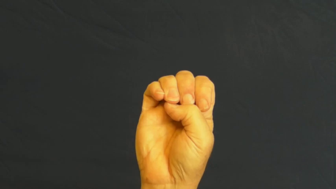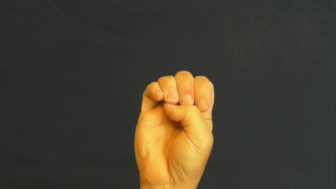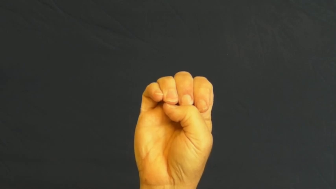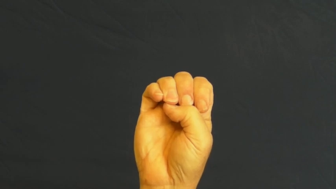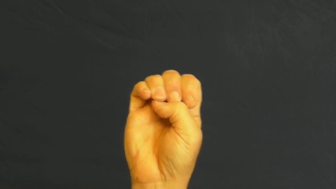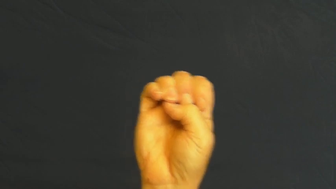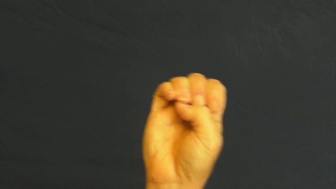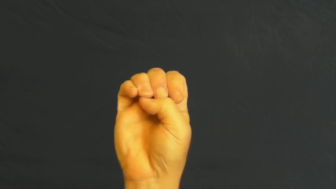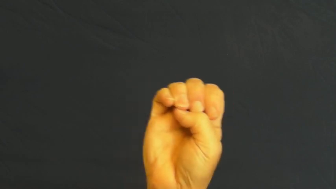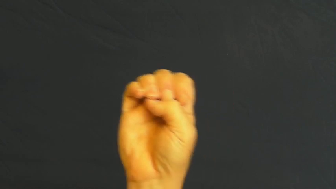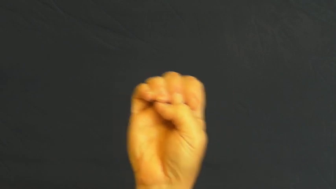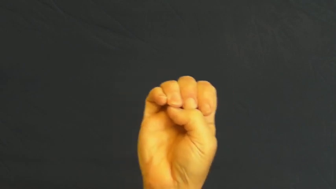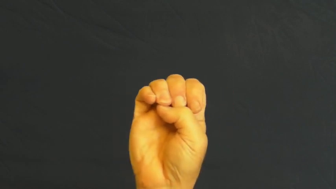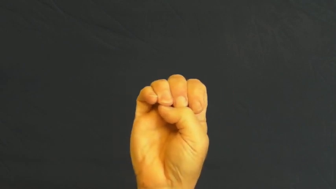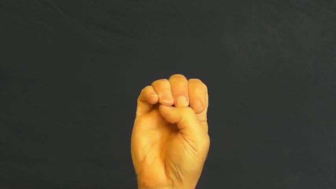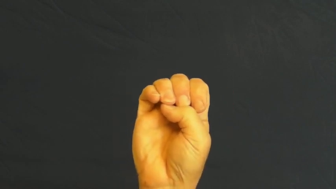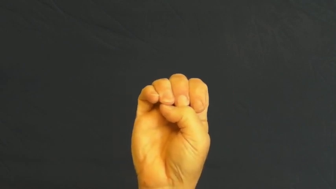Easton,MD,PA,Ellensburg,WA,Englewood,CO,Euclid,OH,Evansville,IN